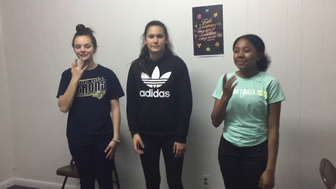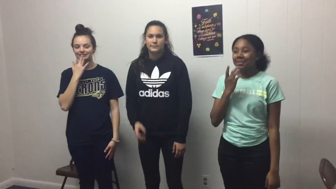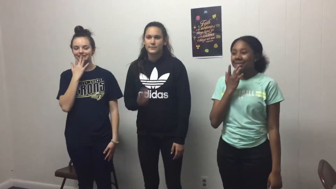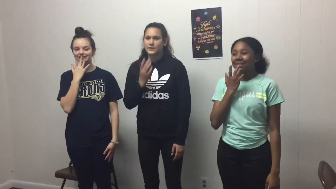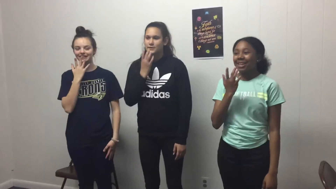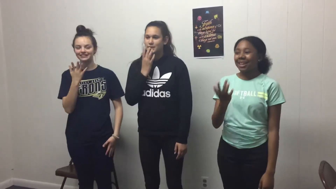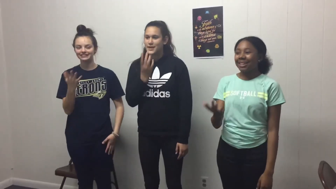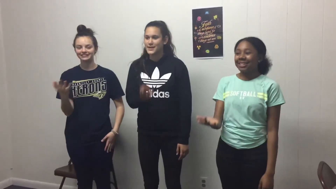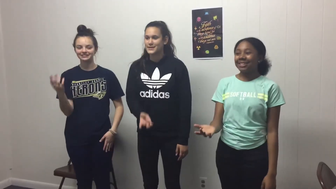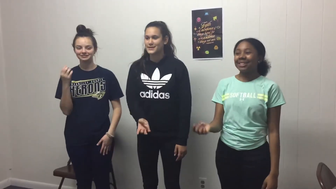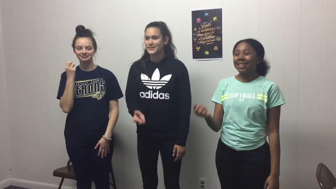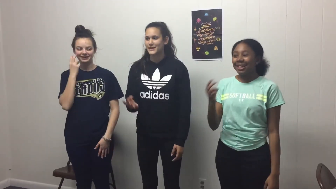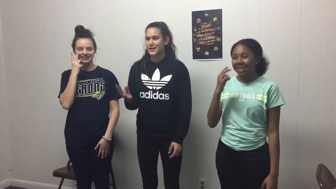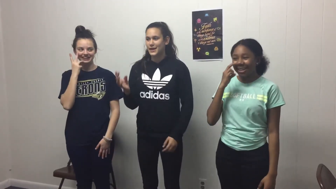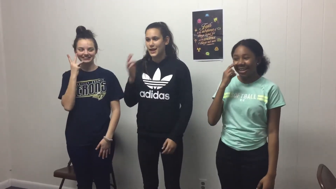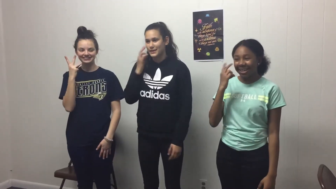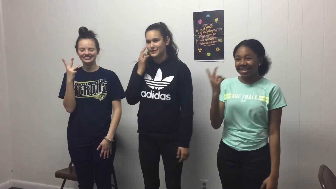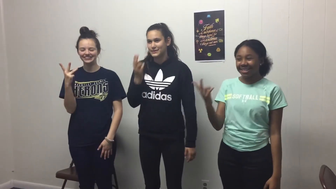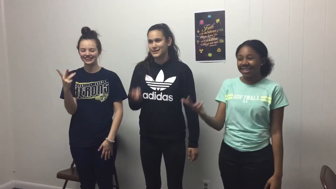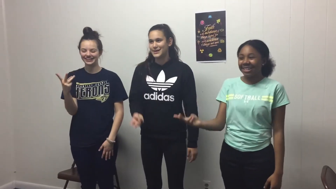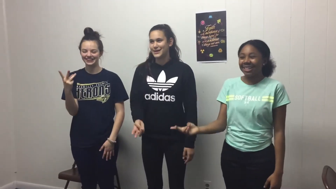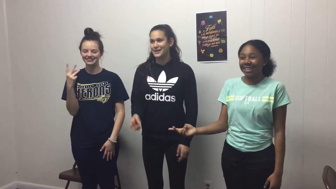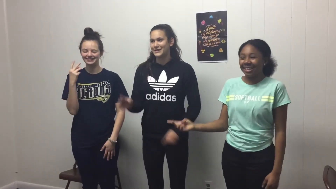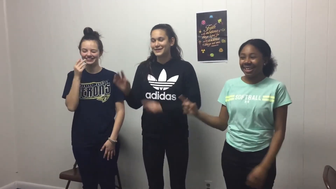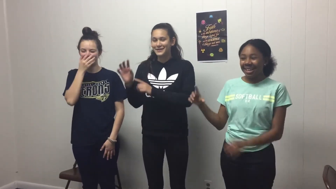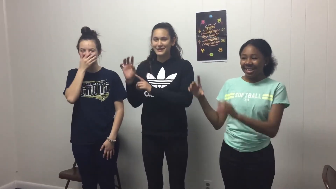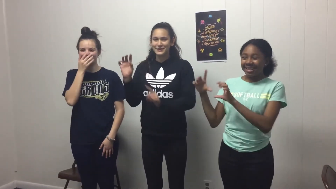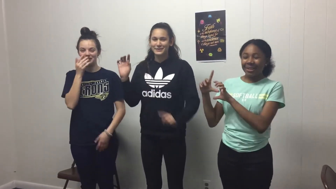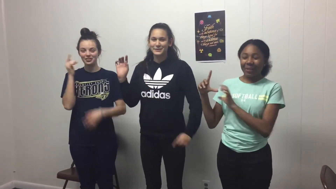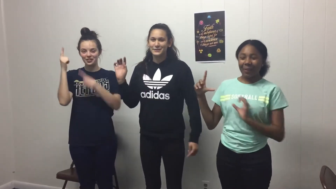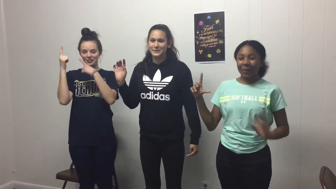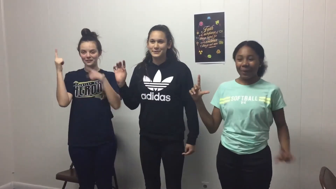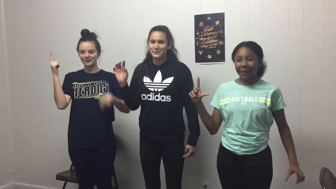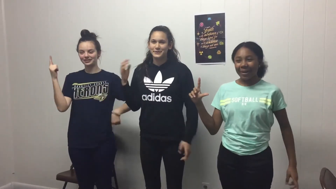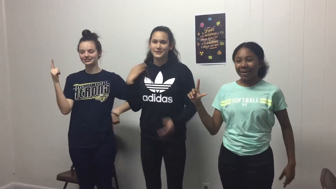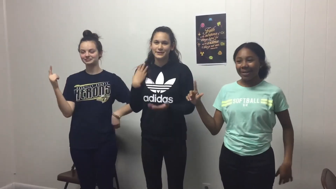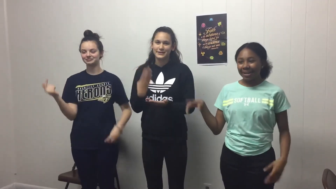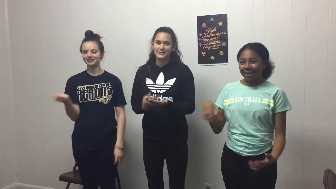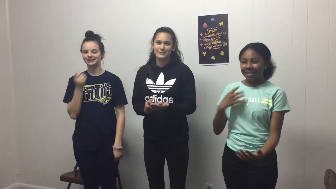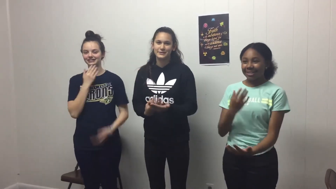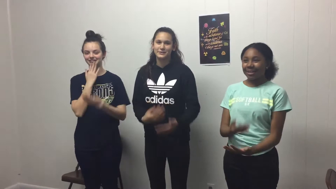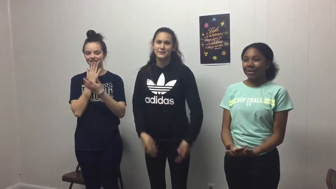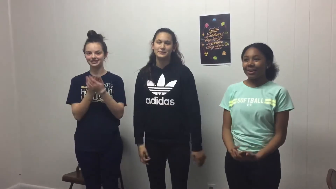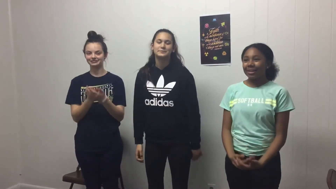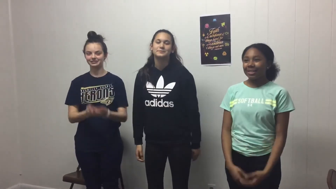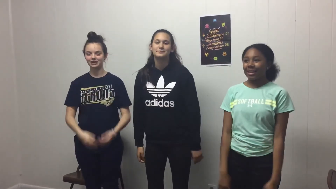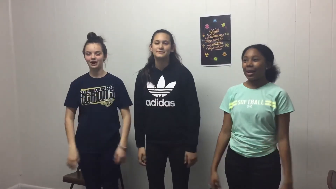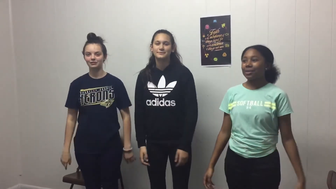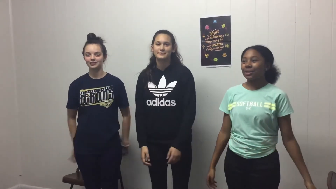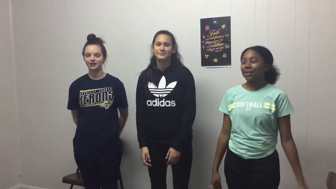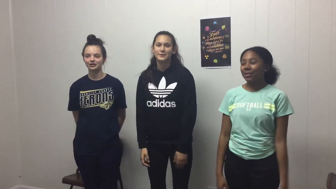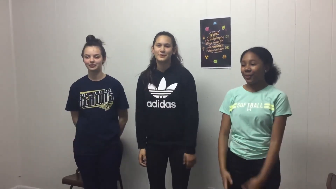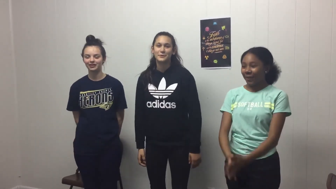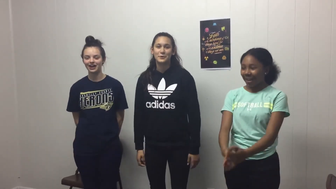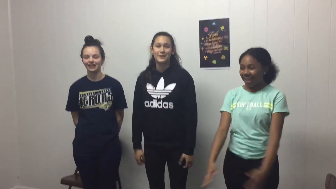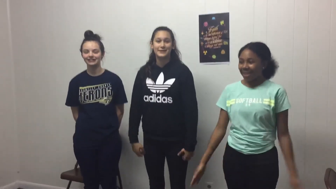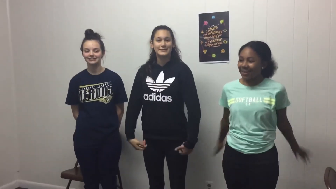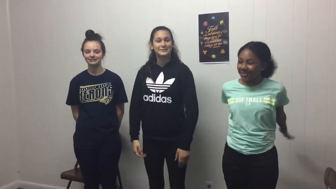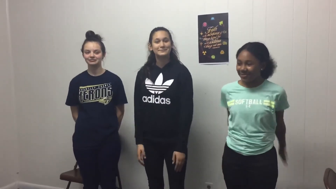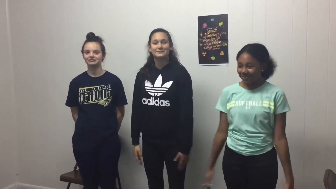Psalm 34:8